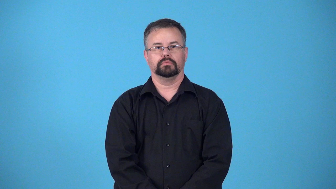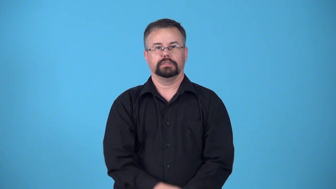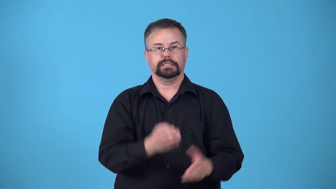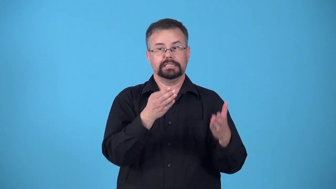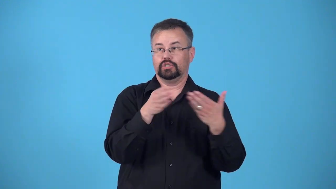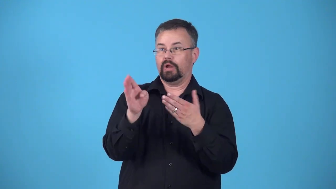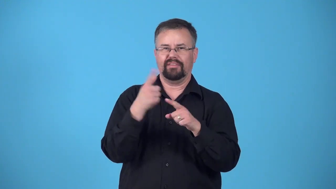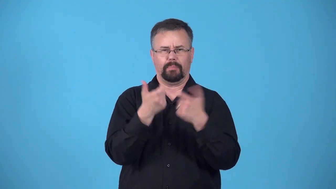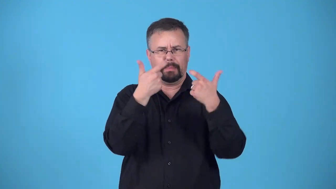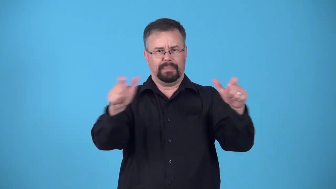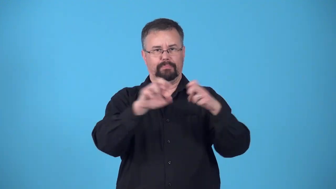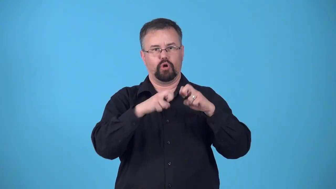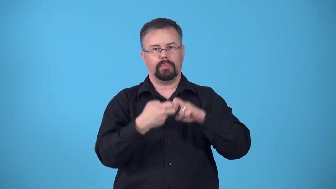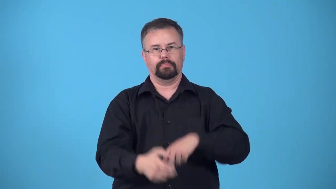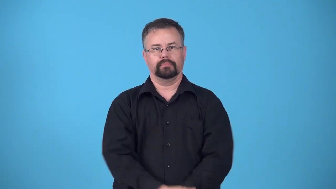wag the dog